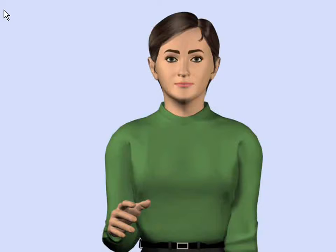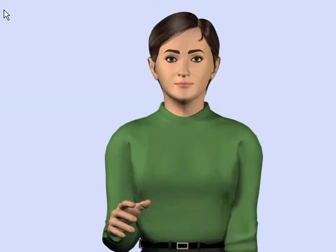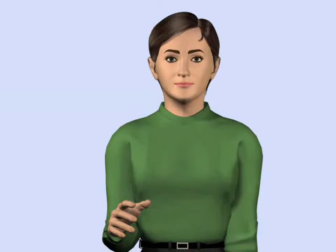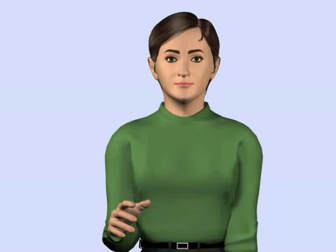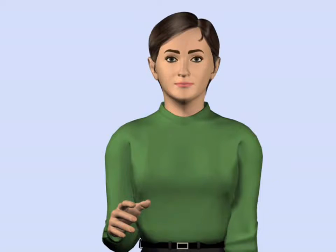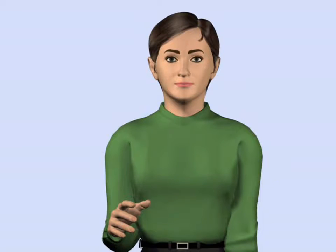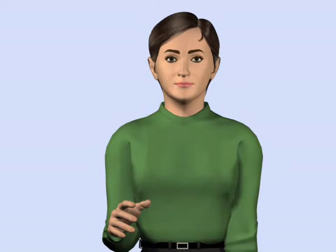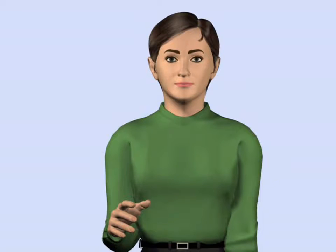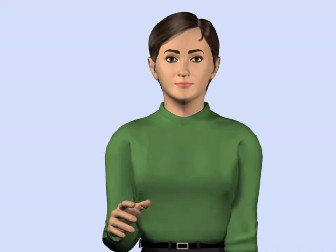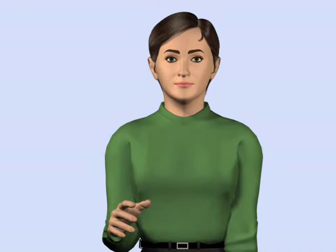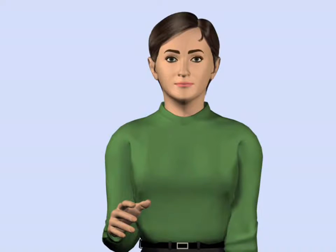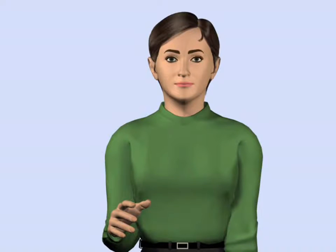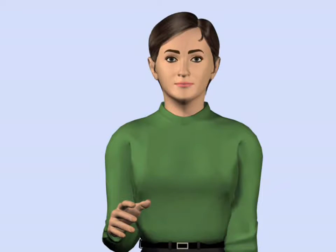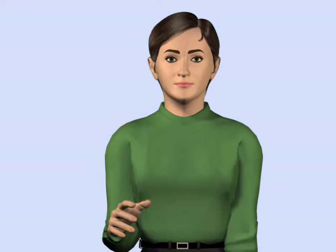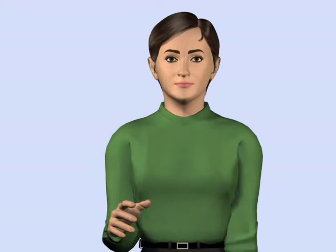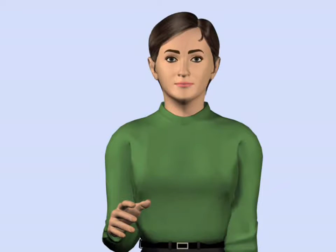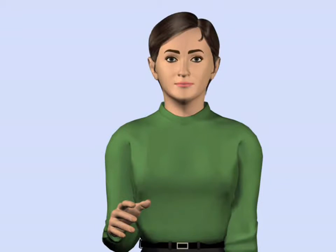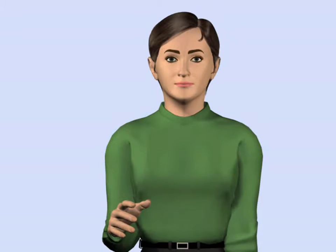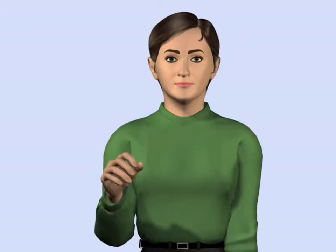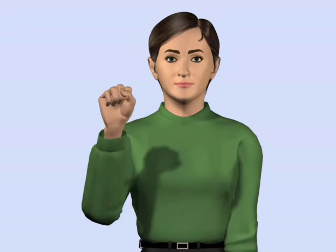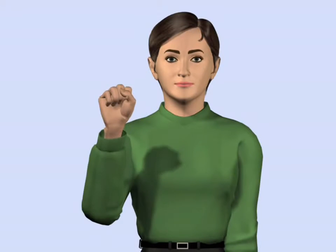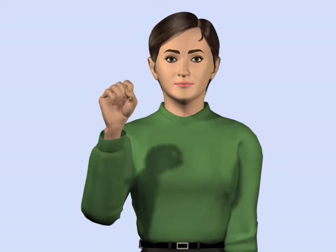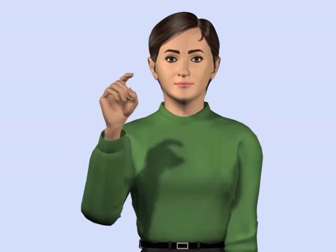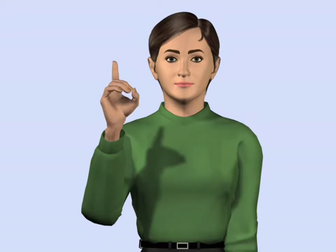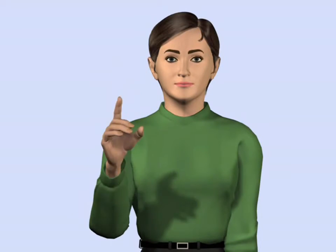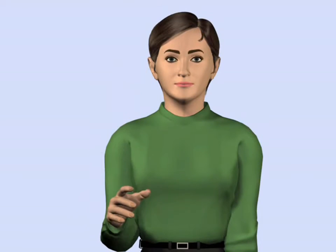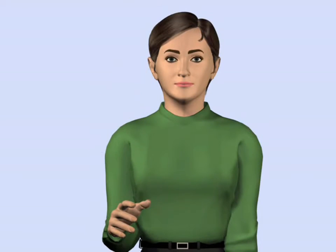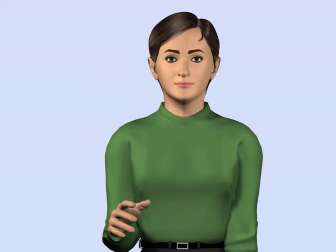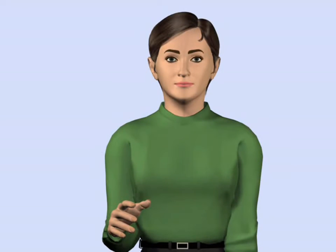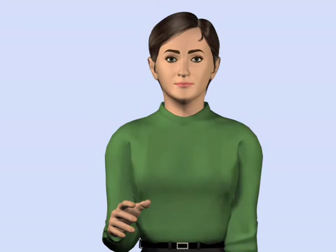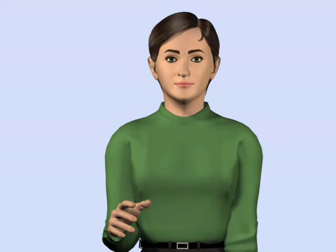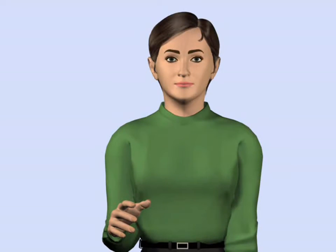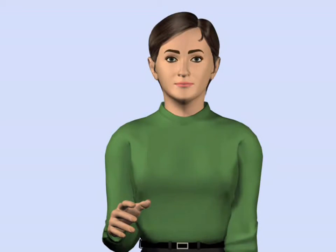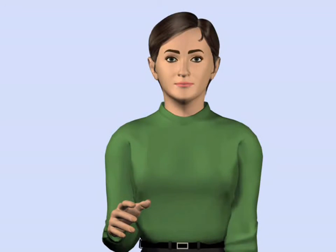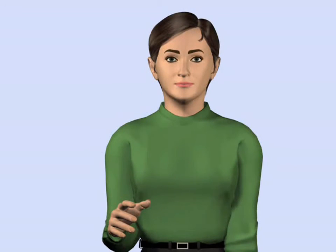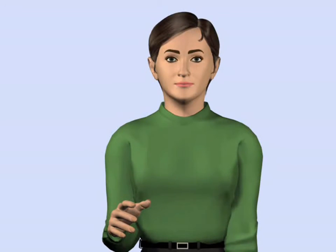South Dakota